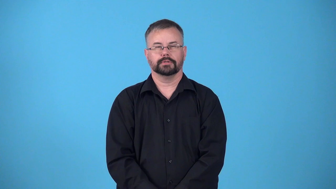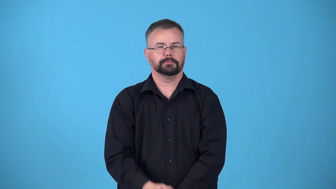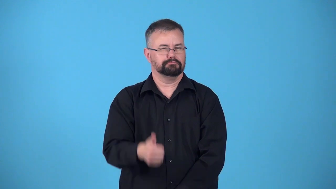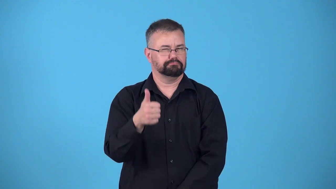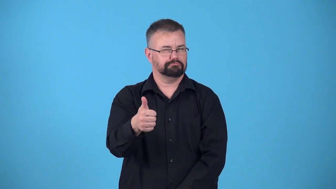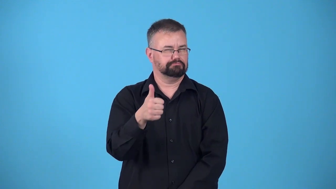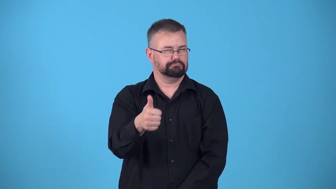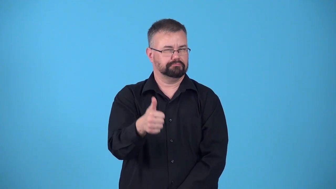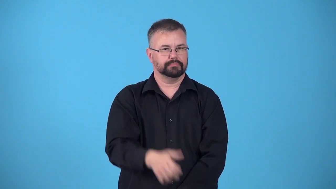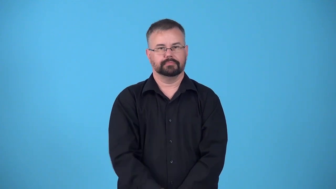thumbs up